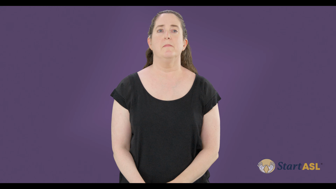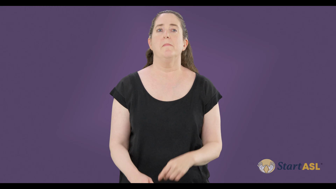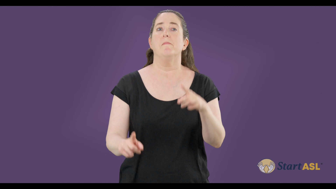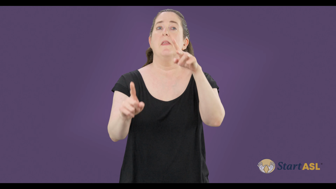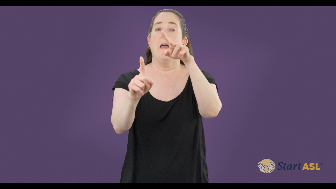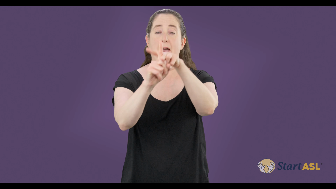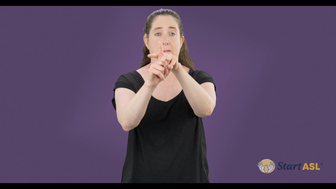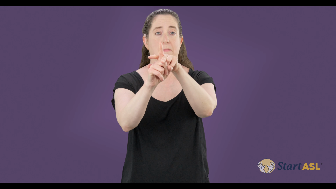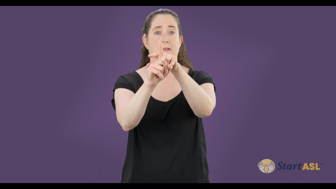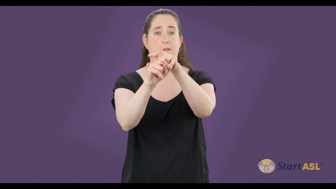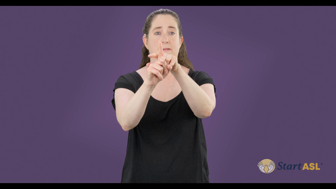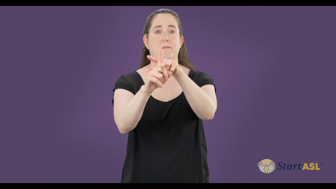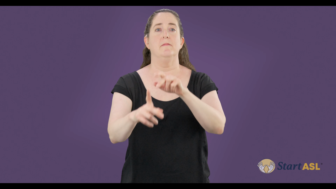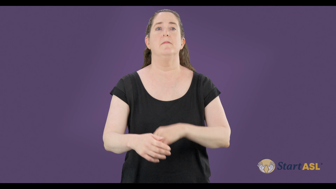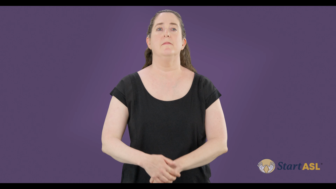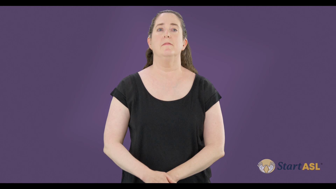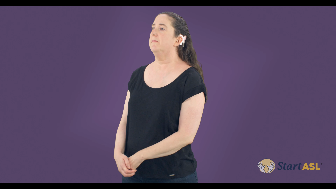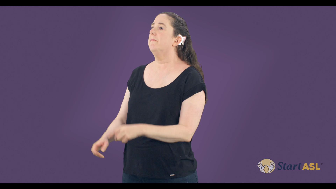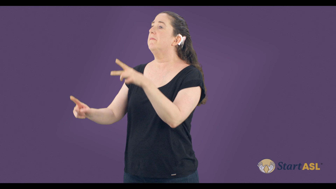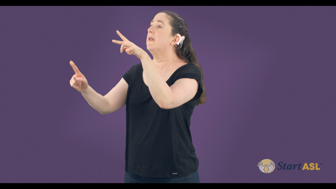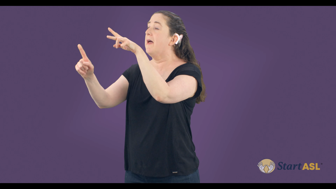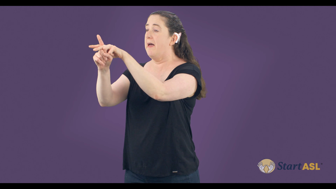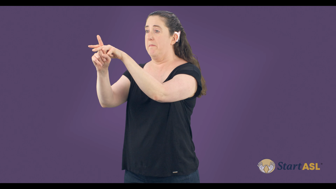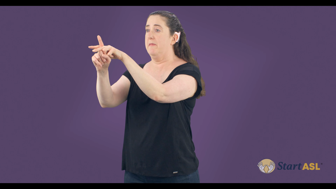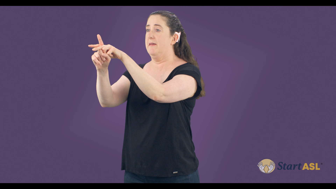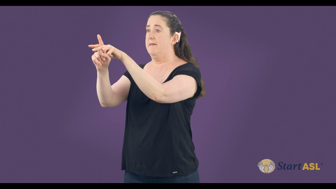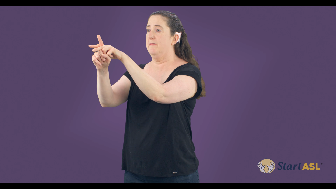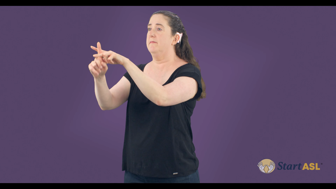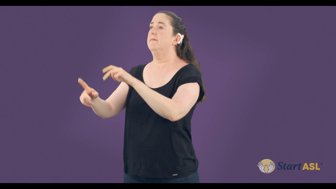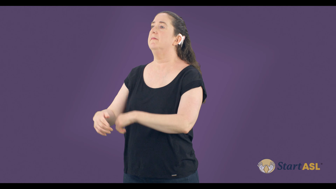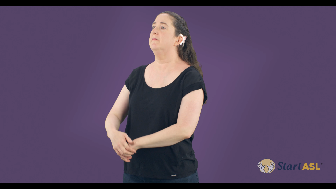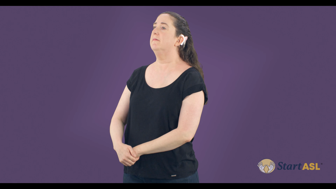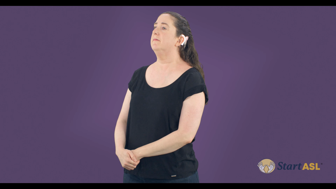apply